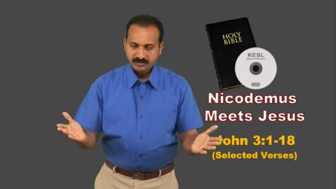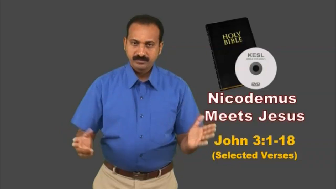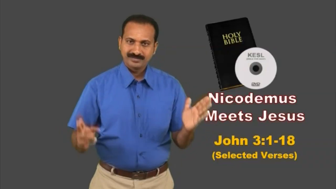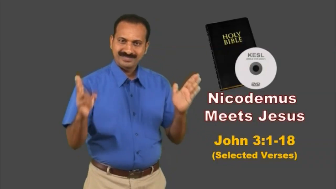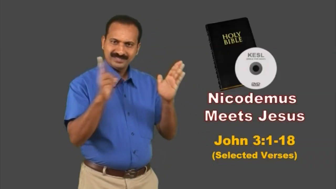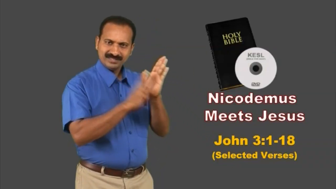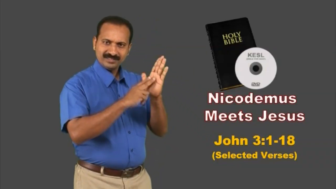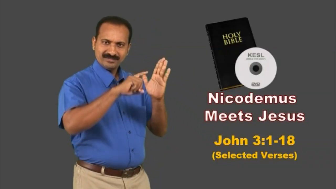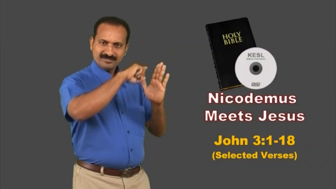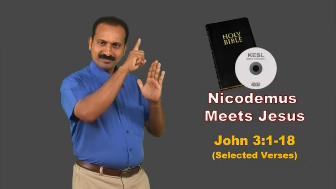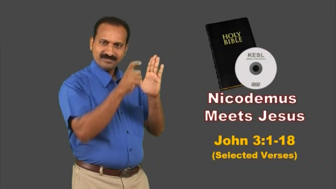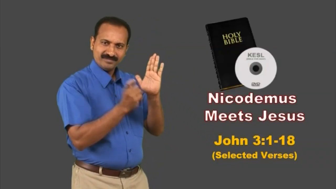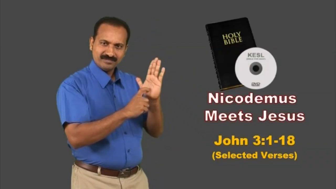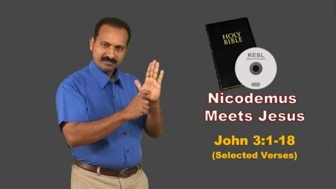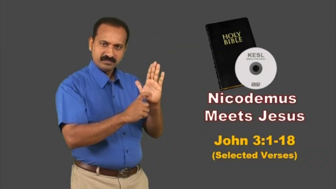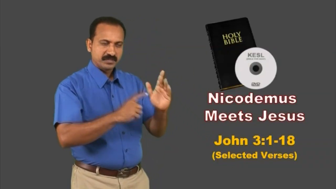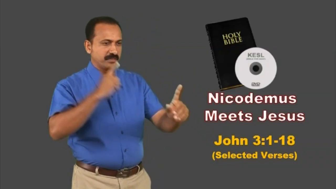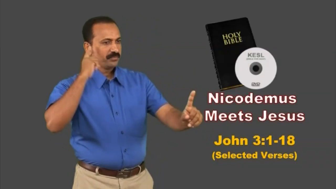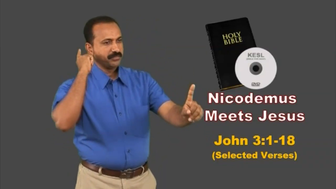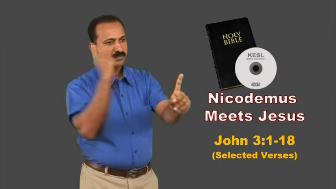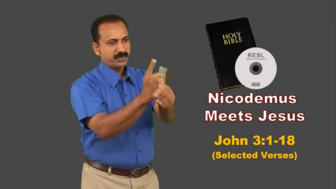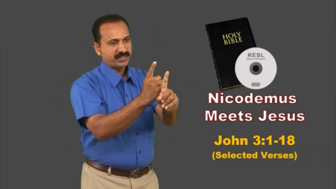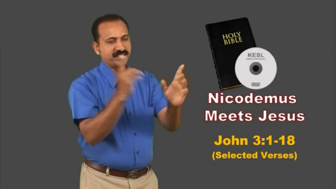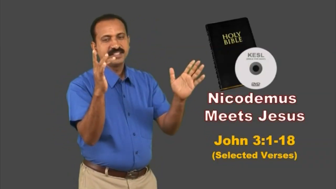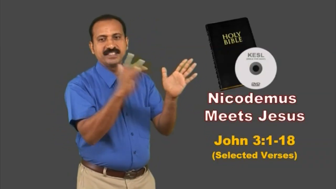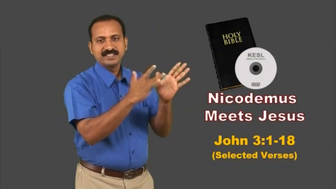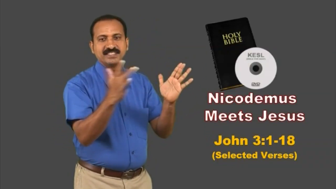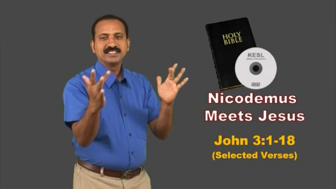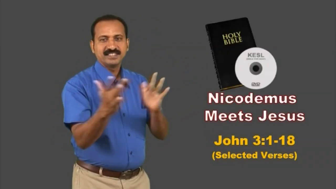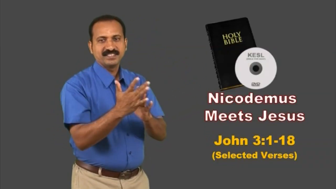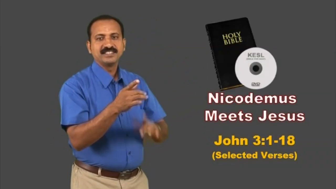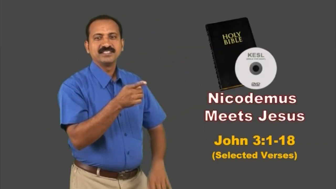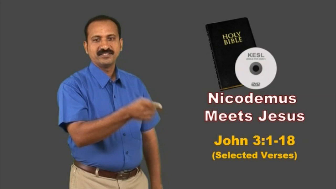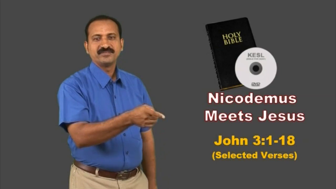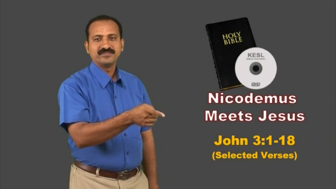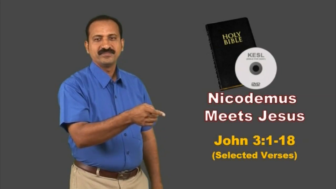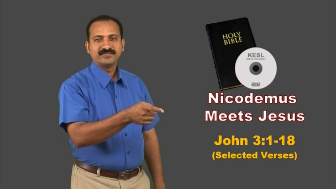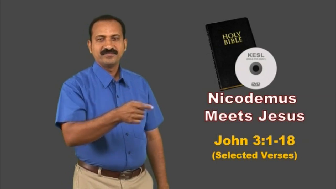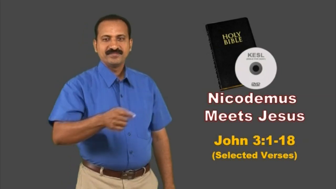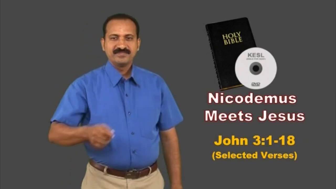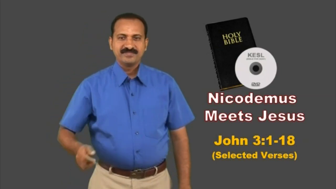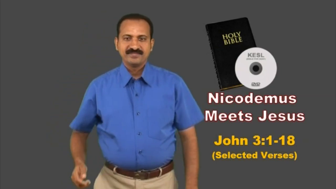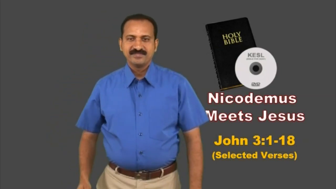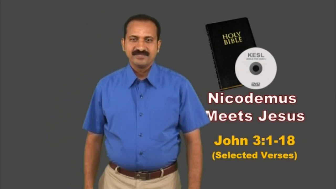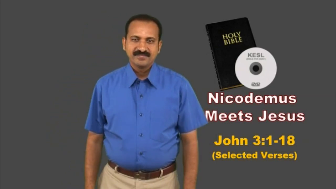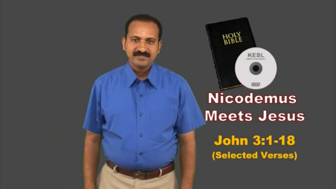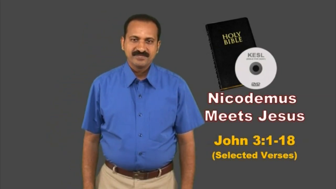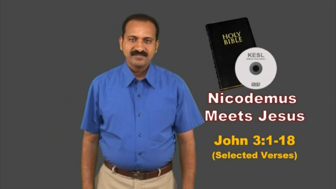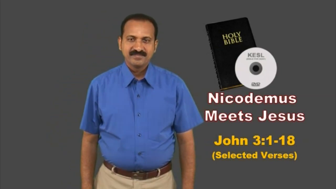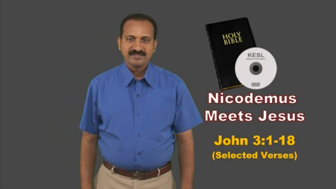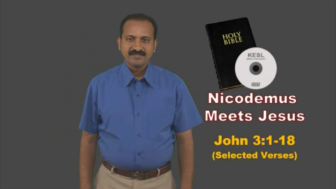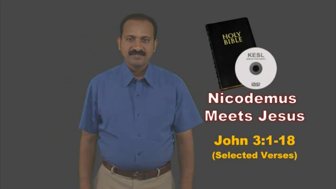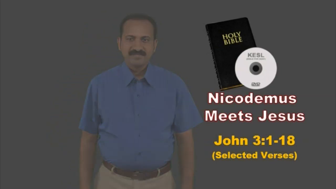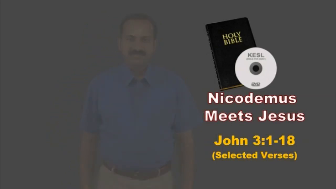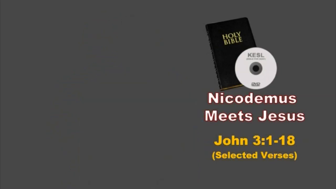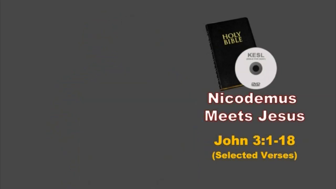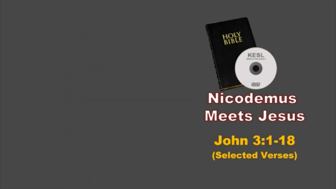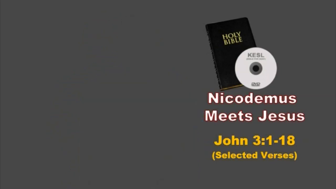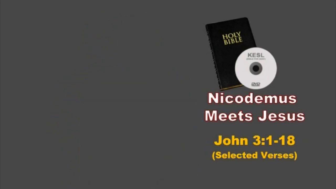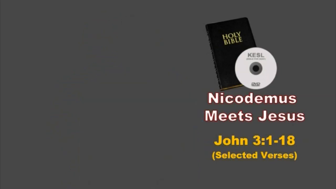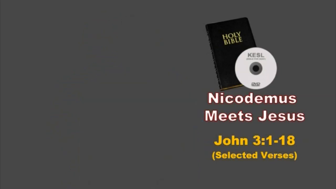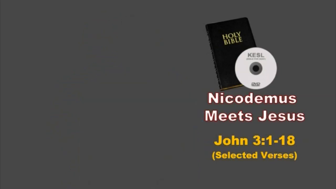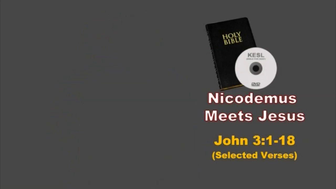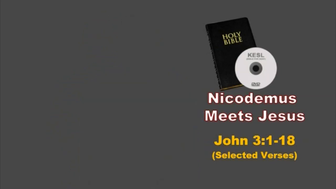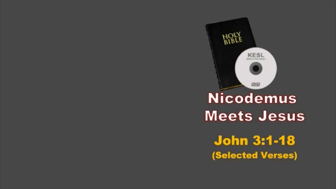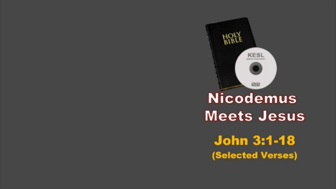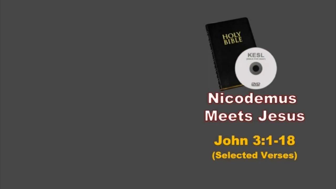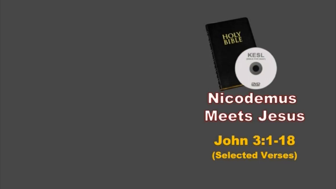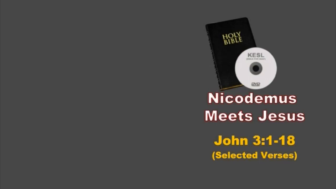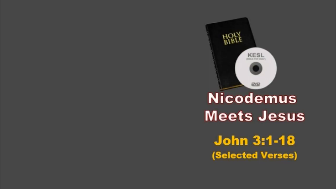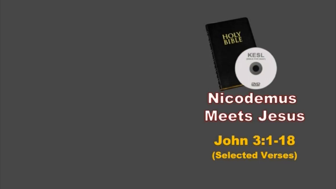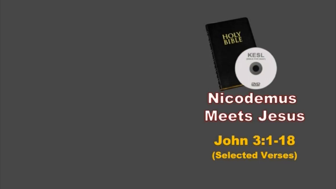Nicodemus Meets Jesus